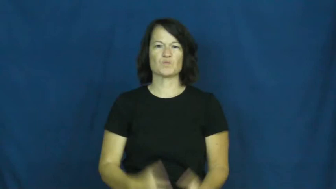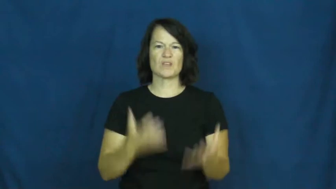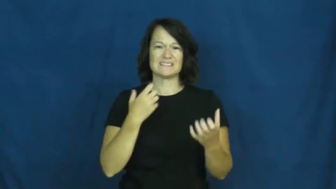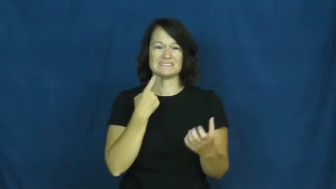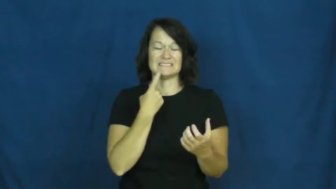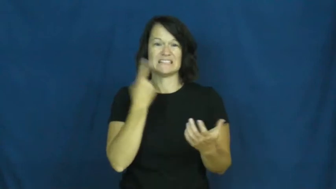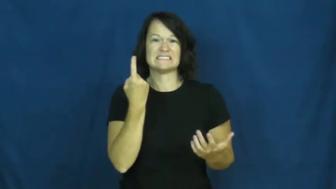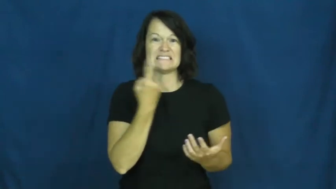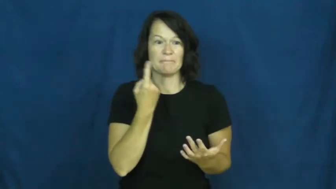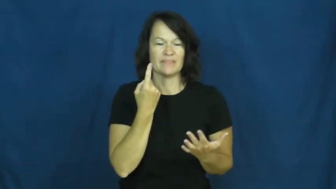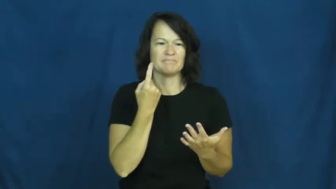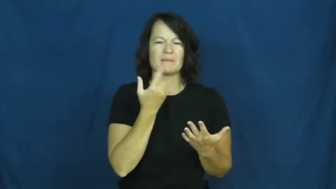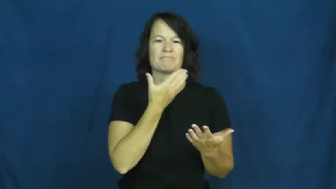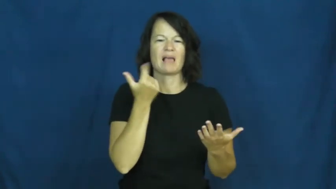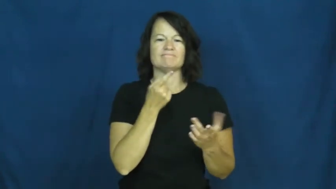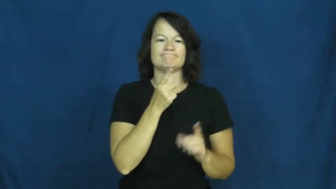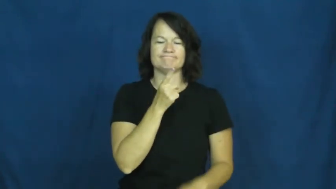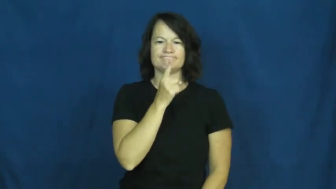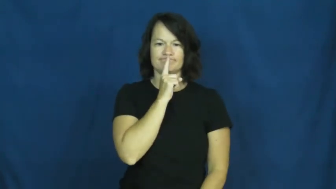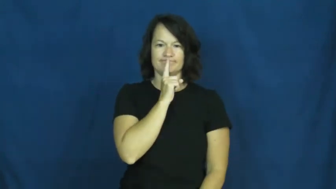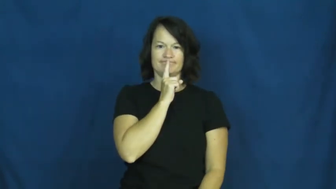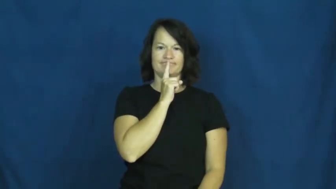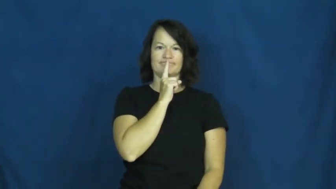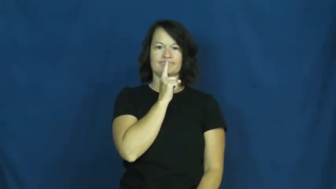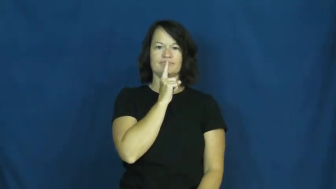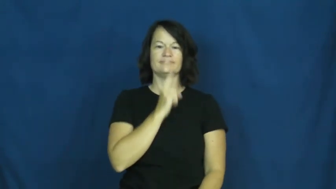bite your tongue